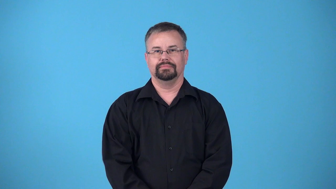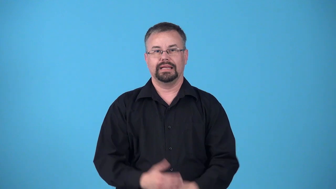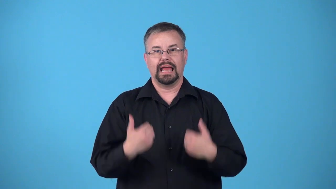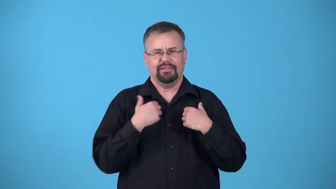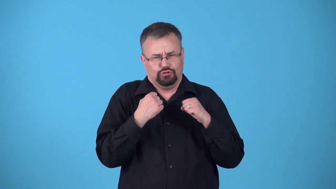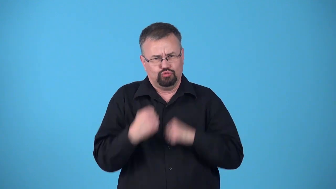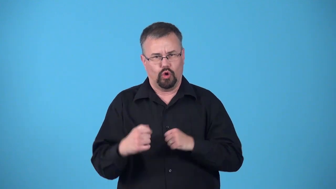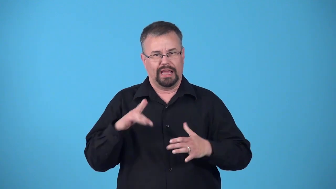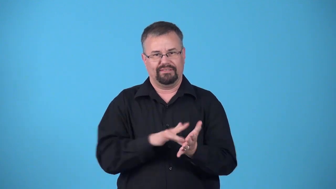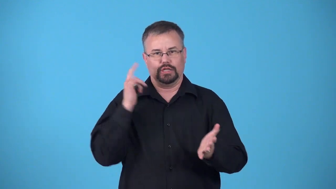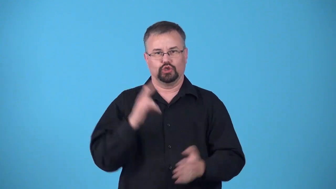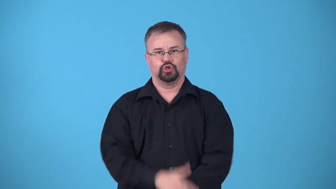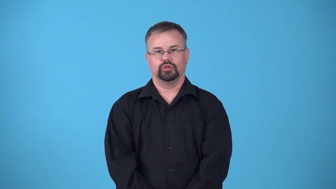holding all the cards